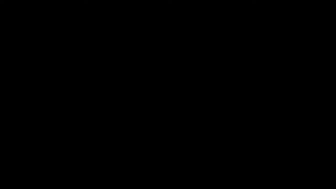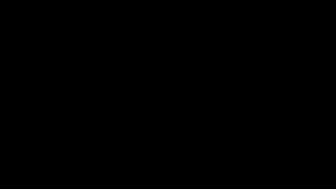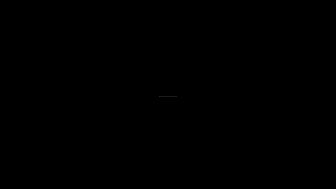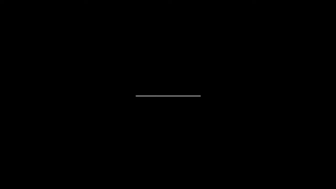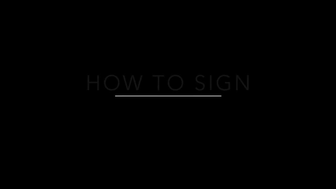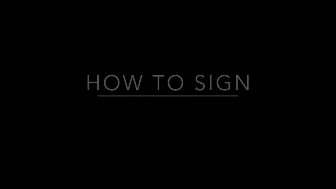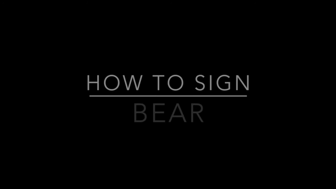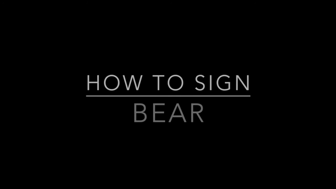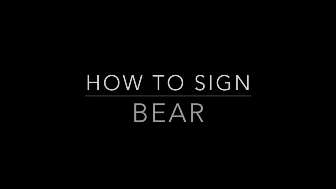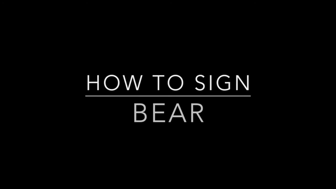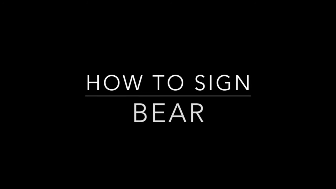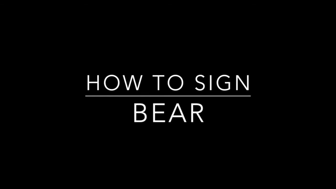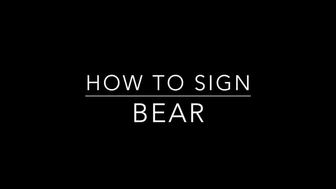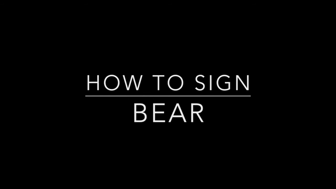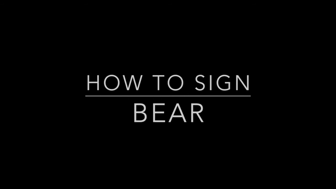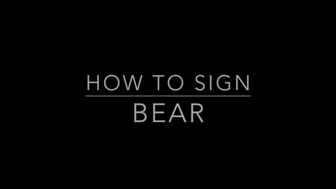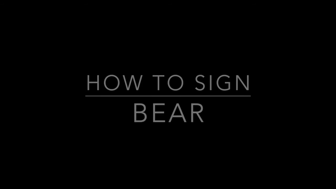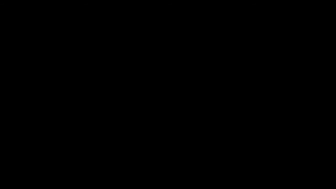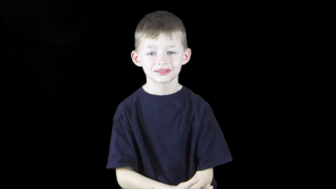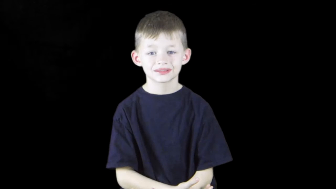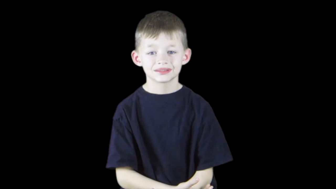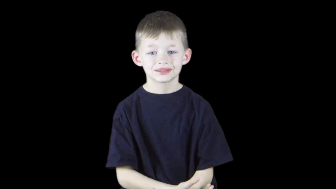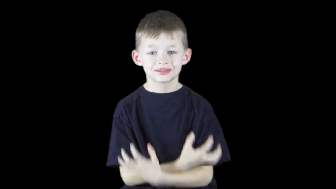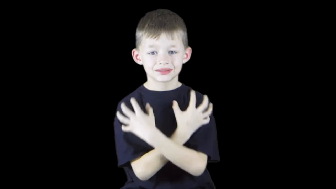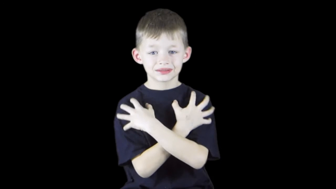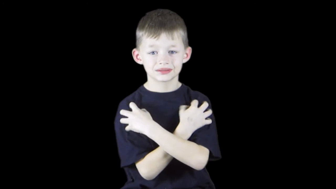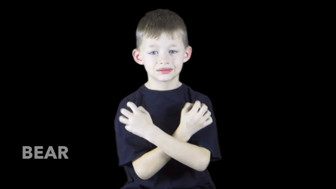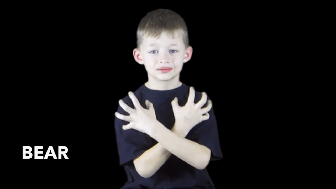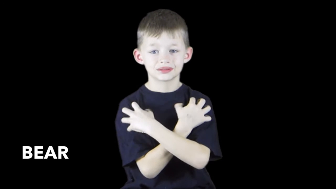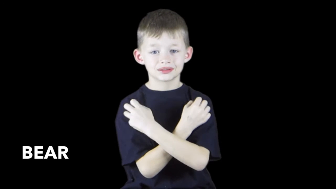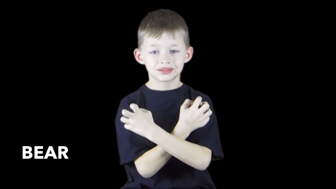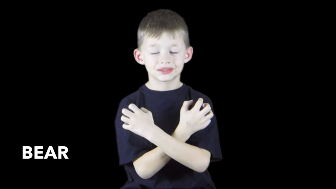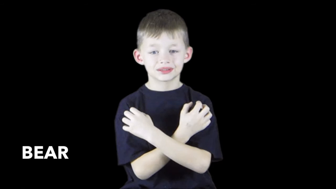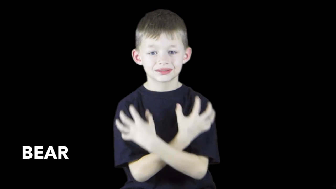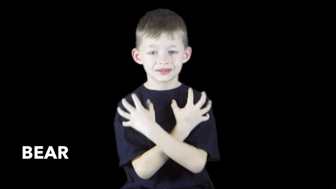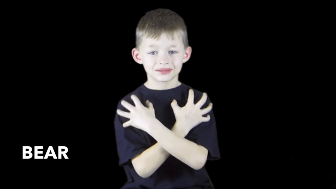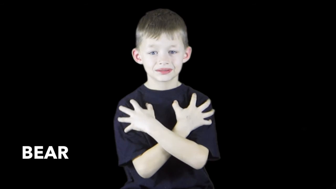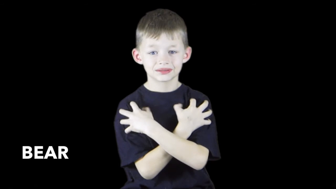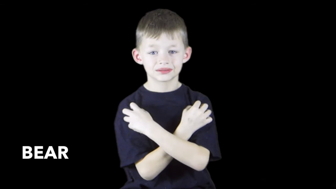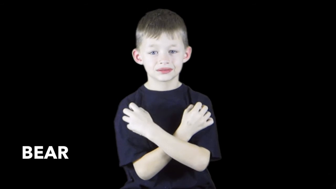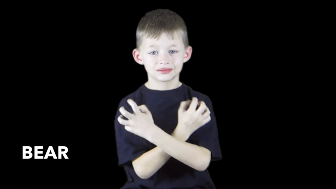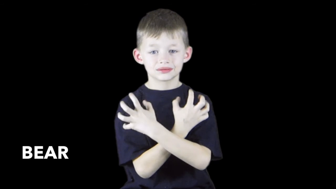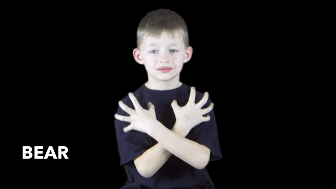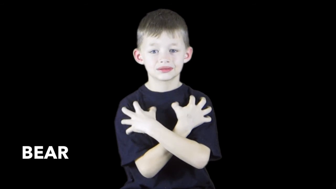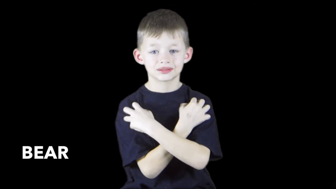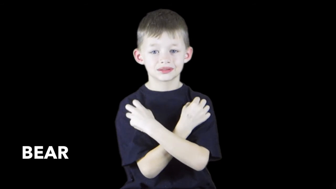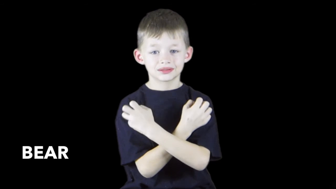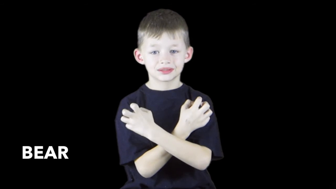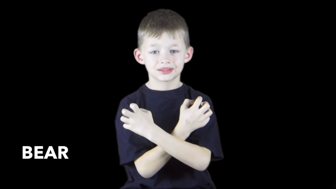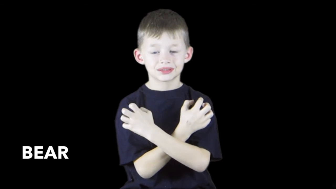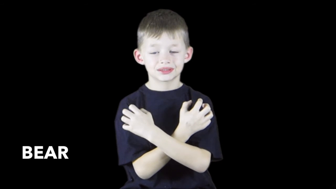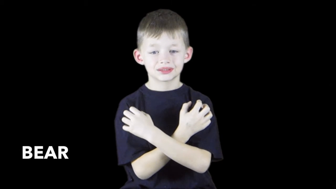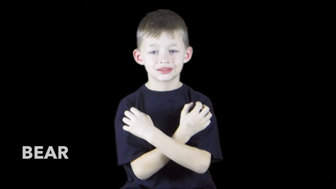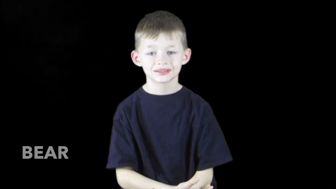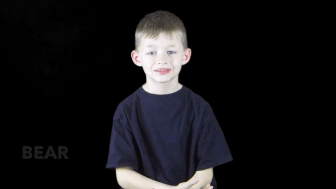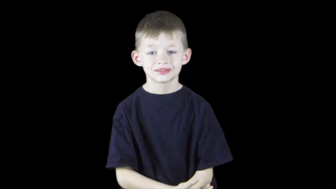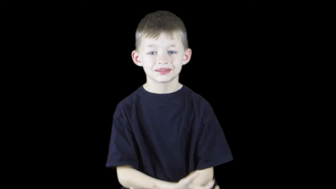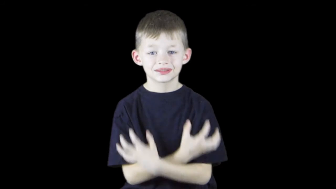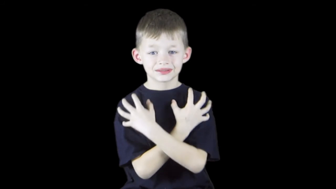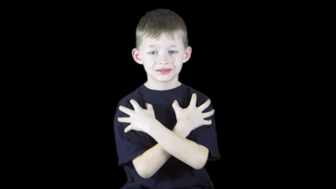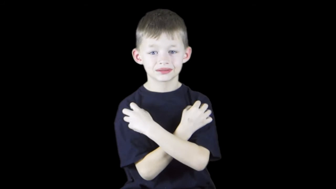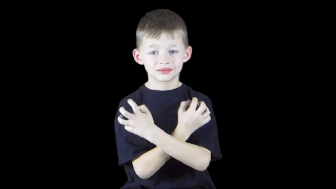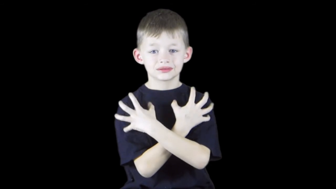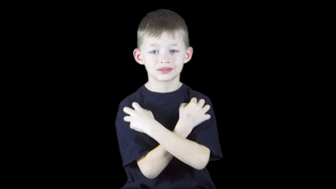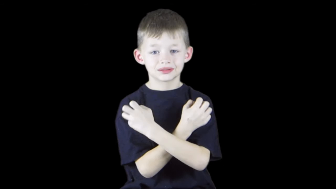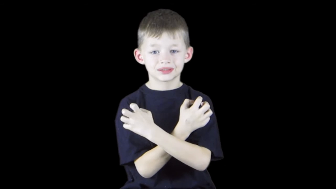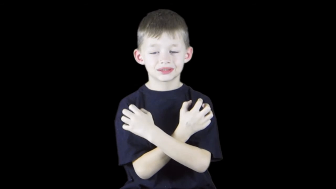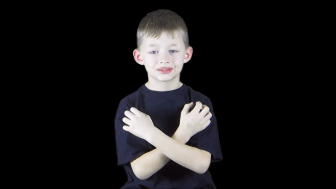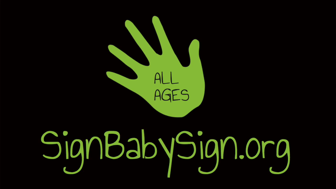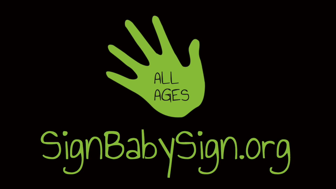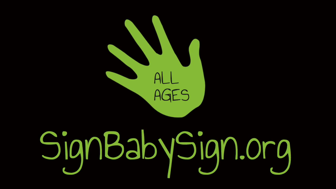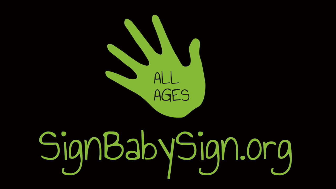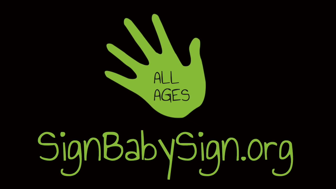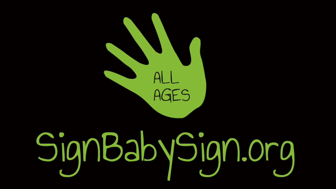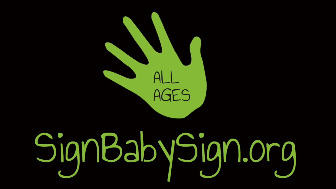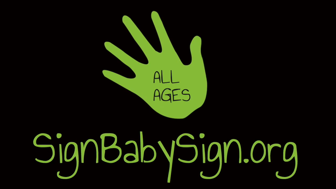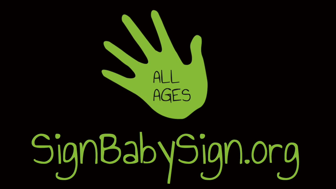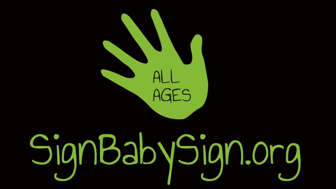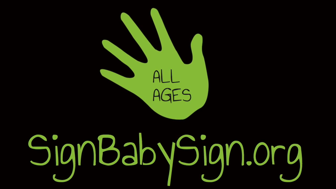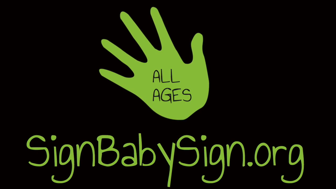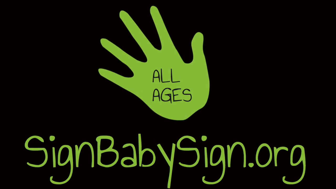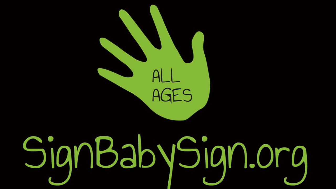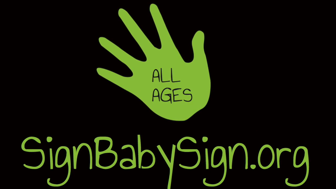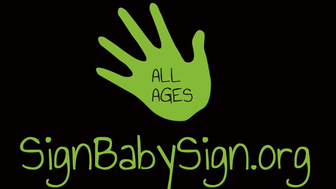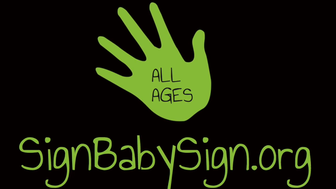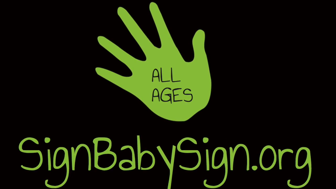Bear